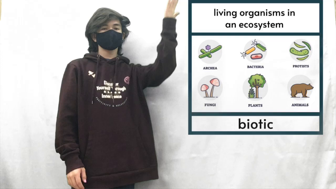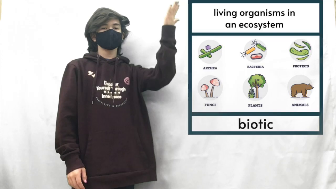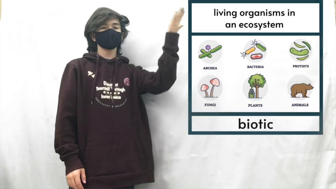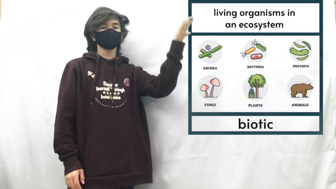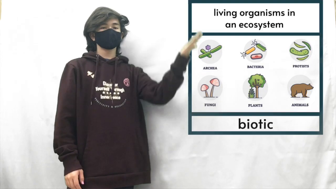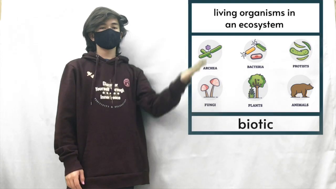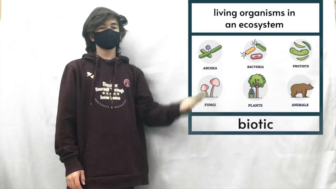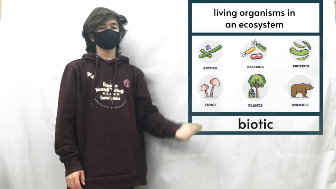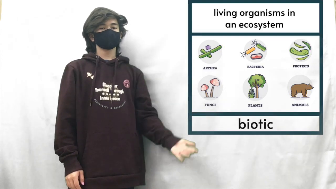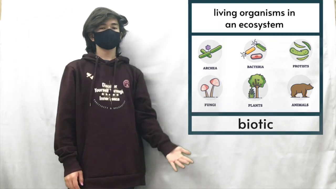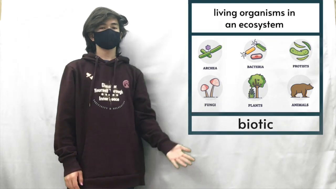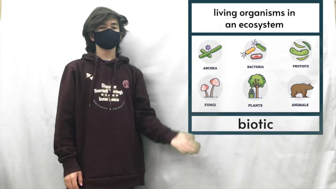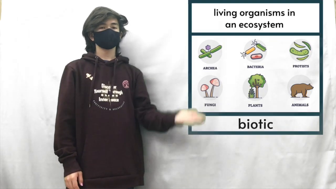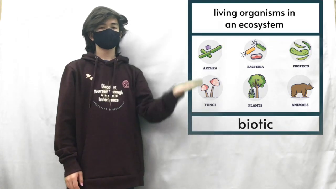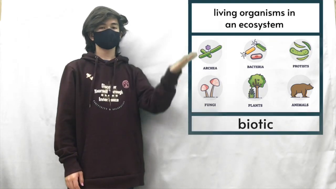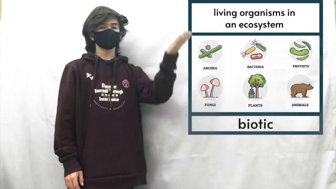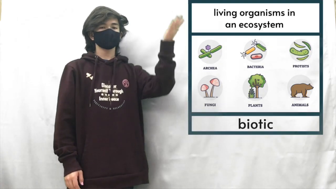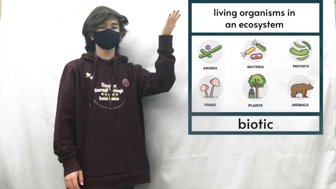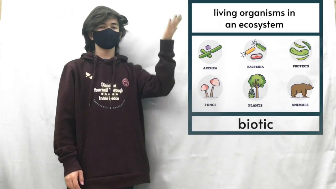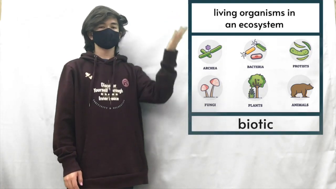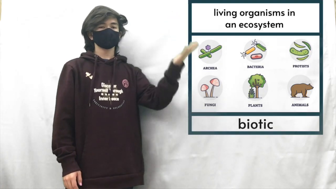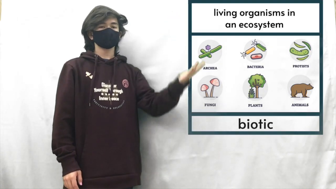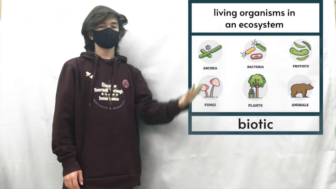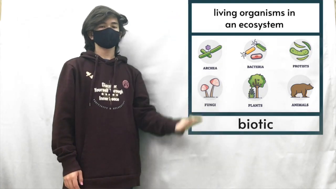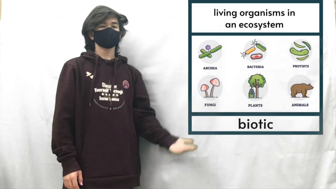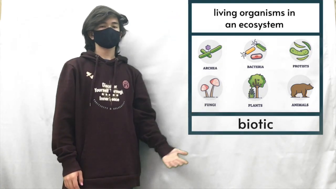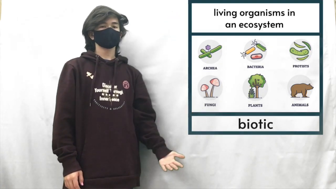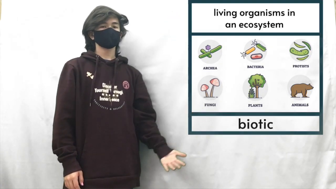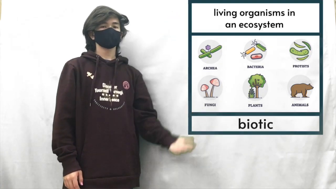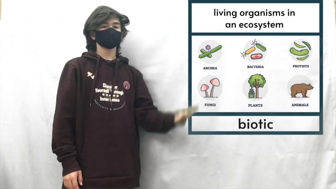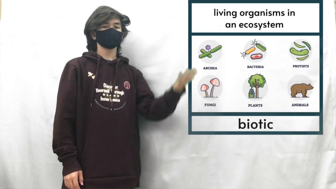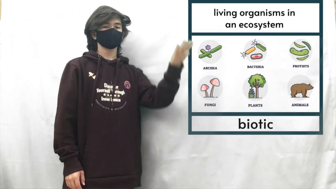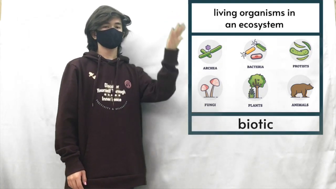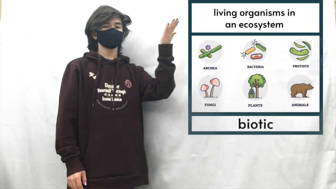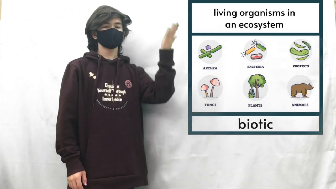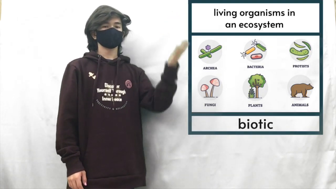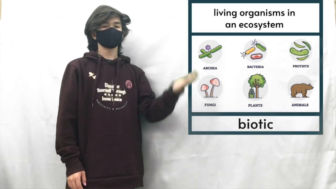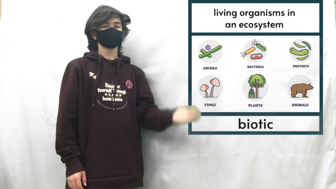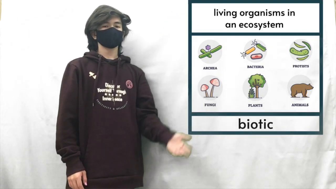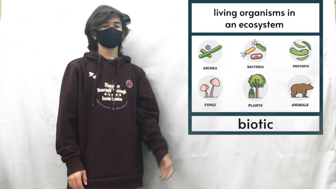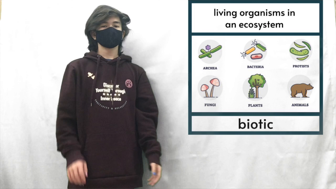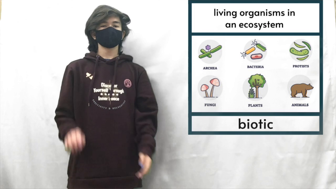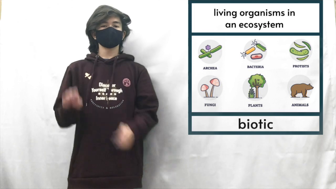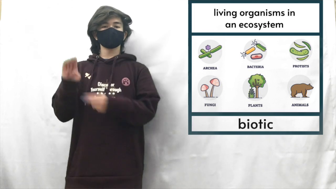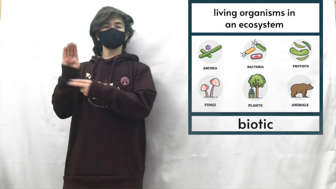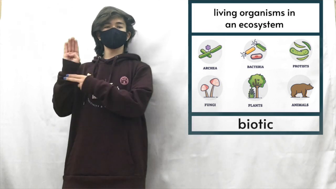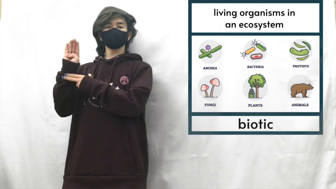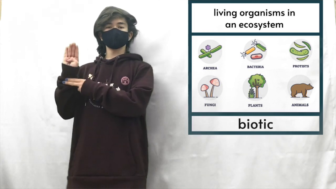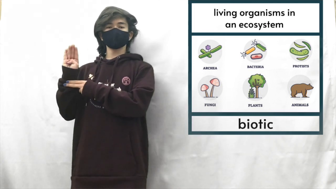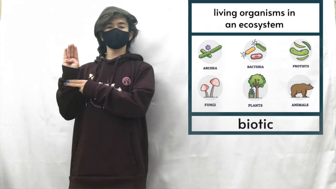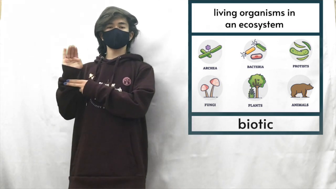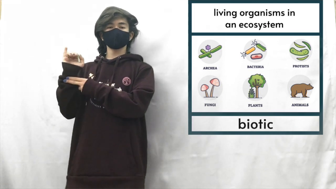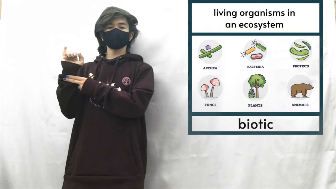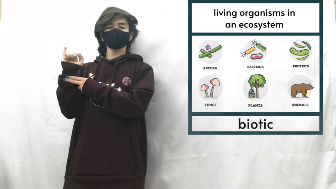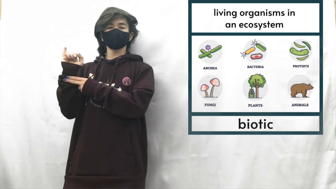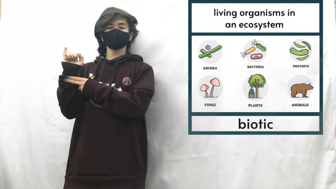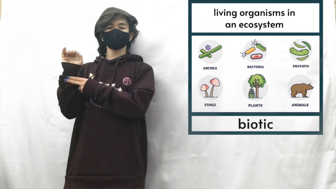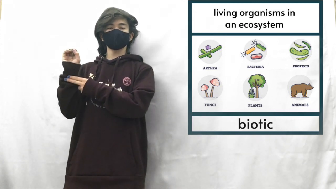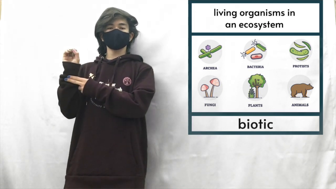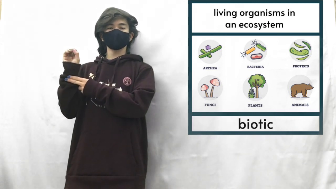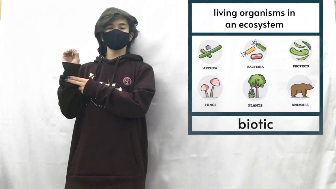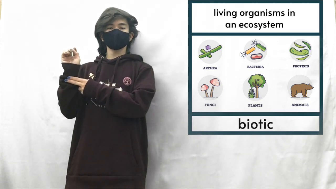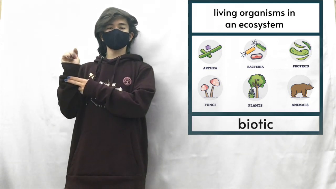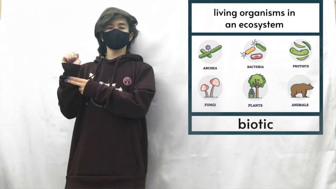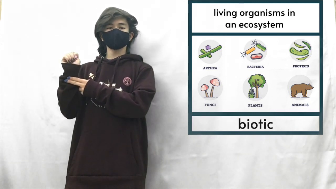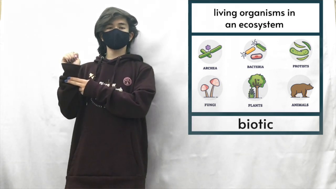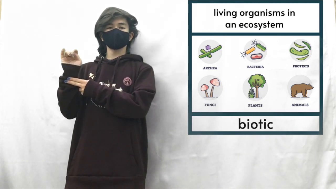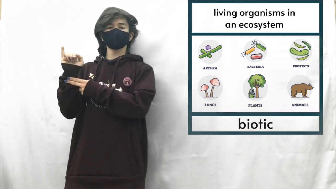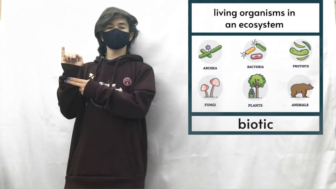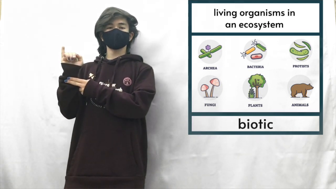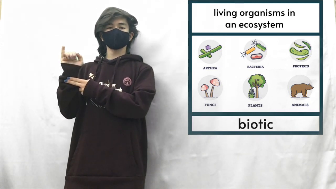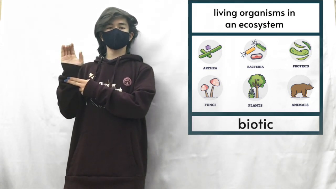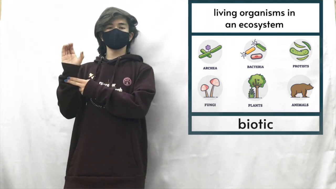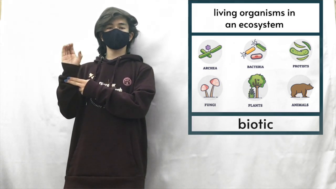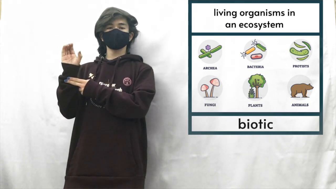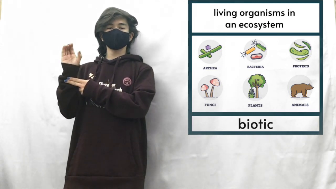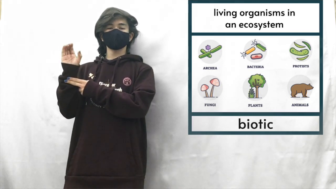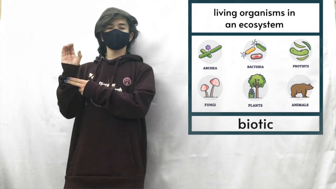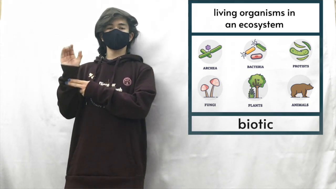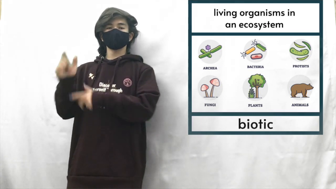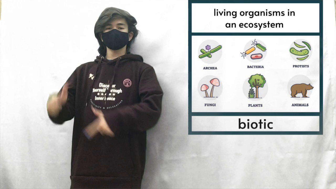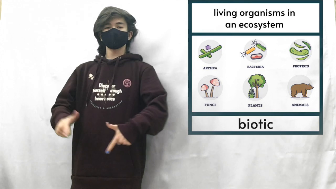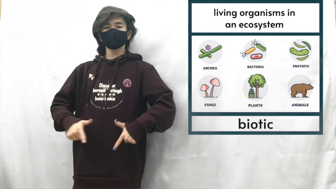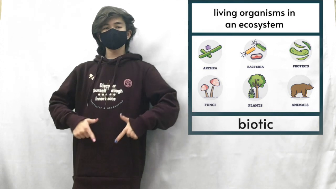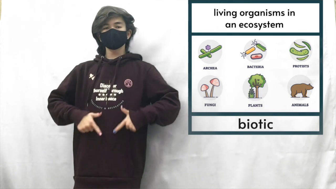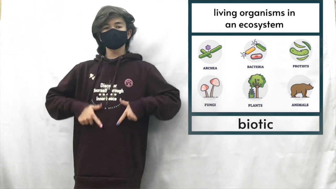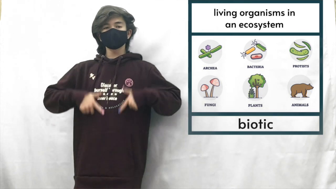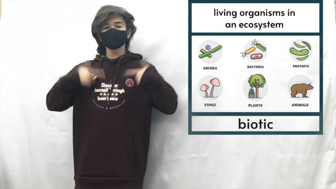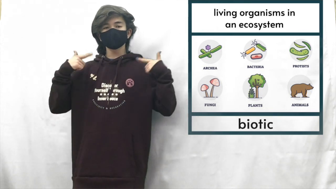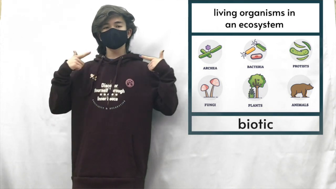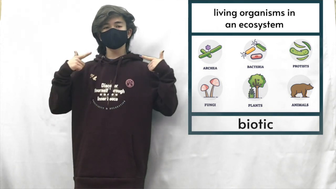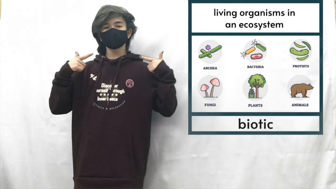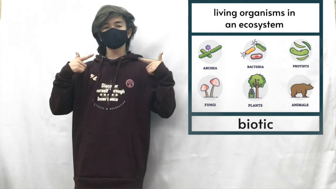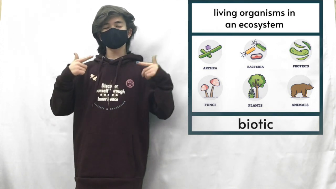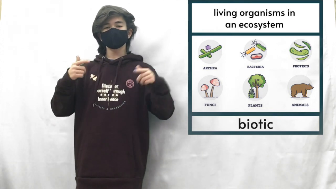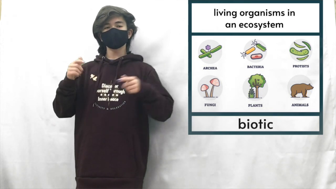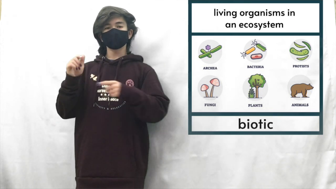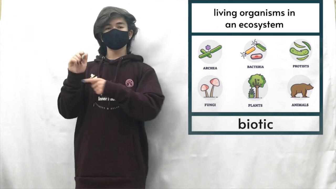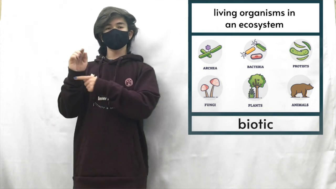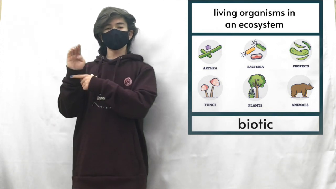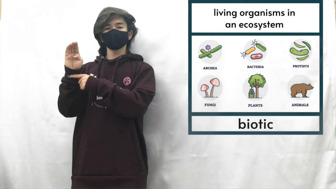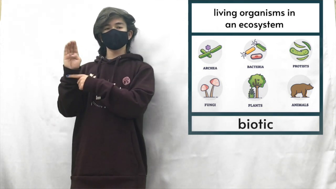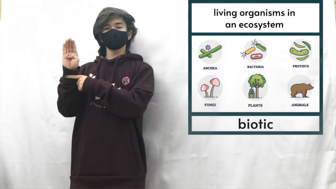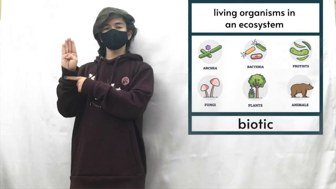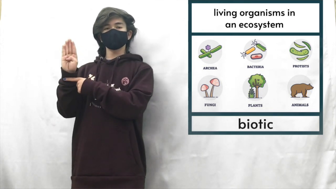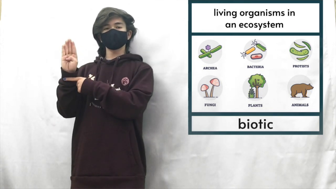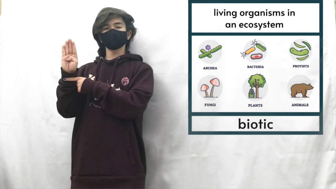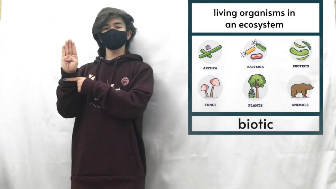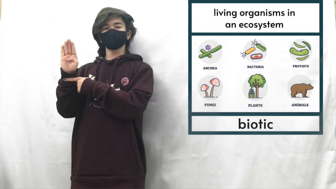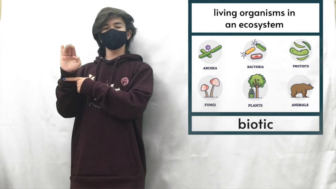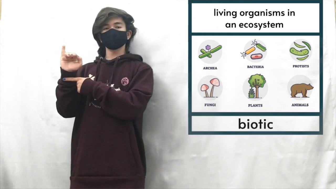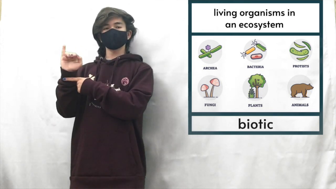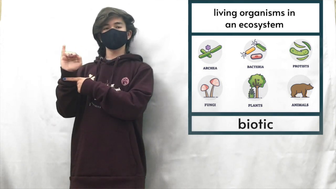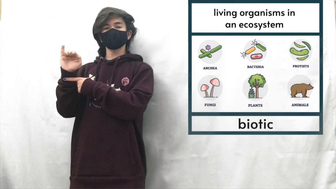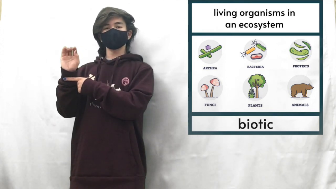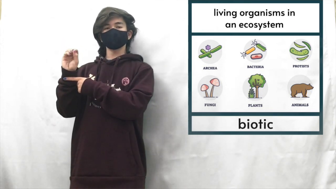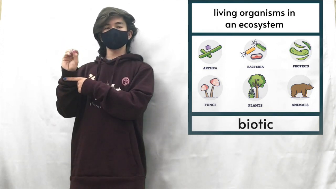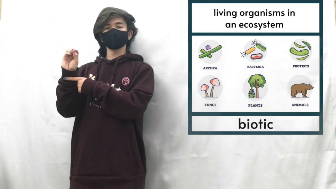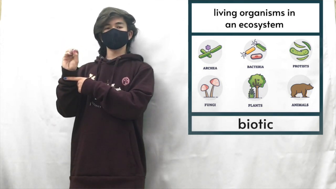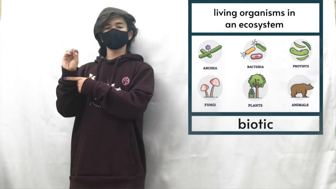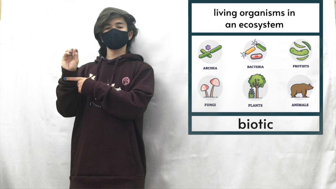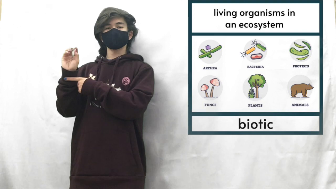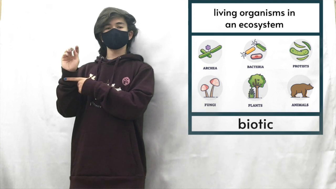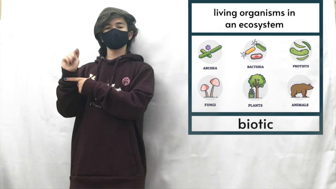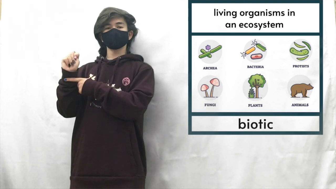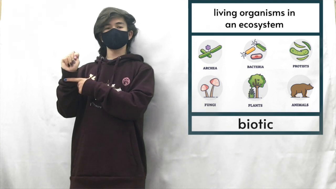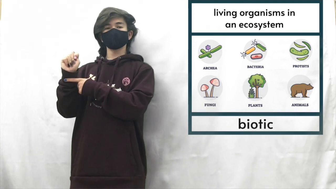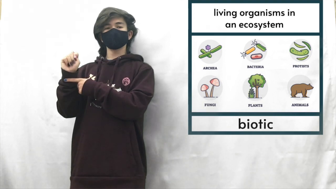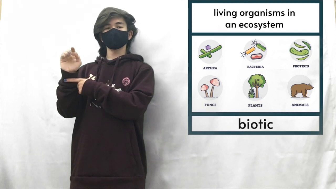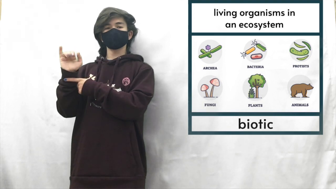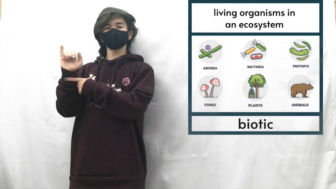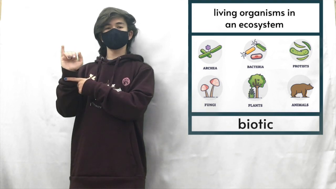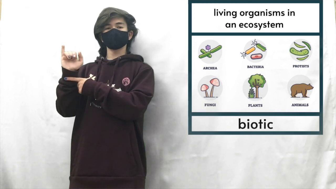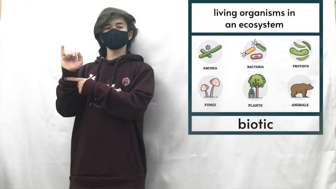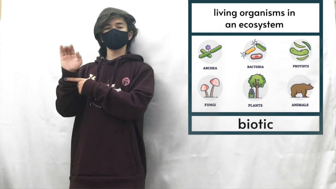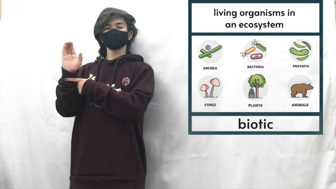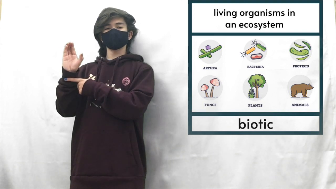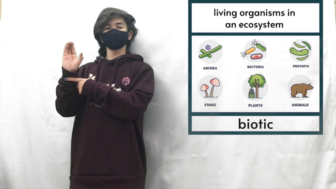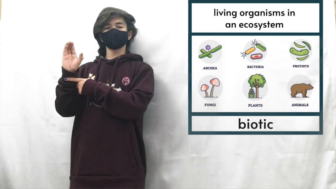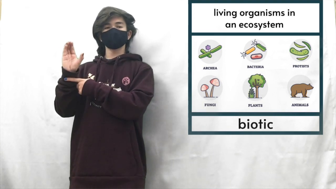biotic